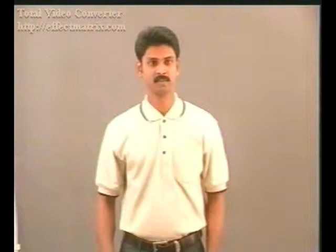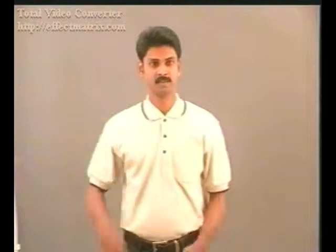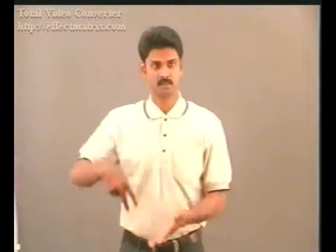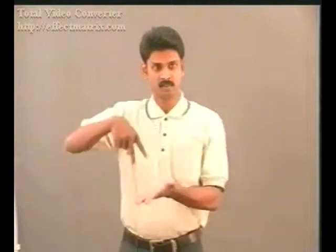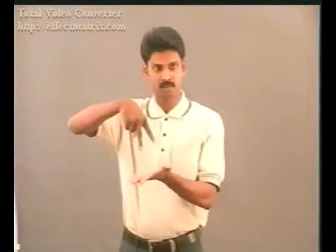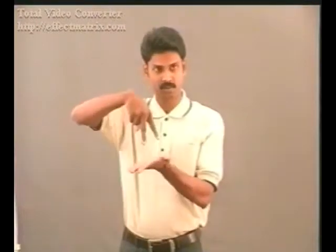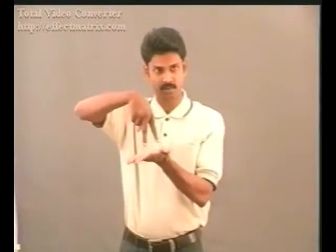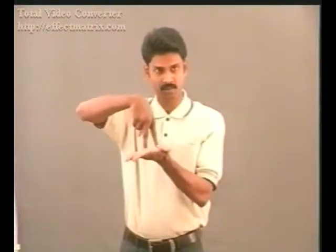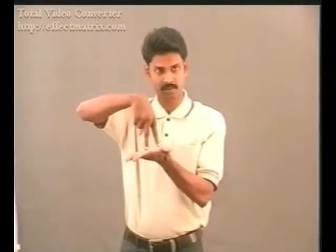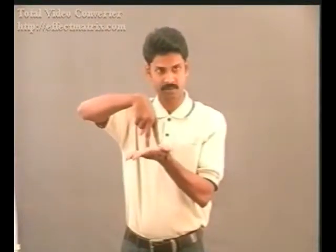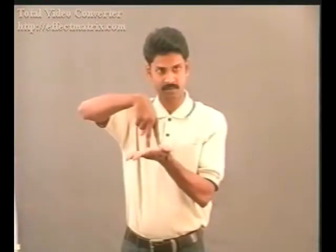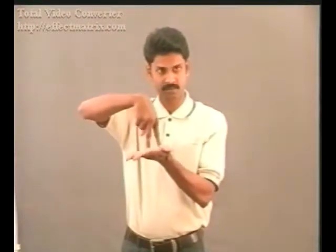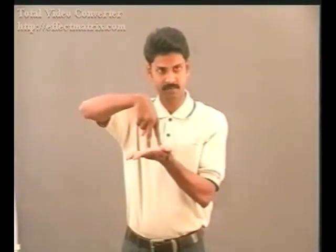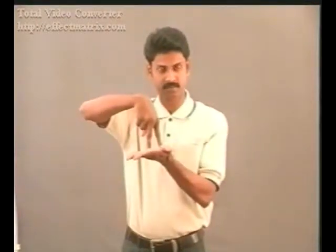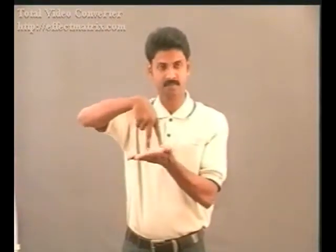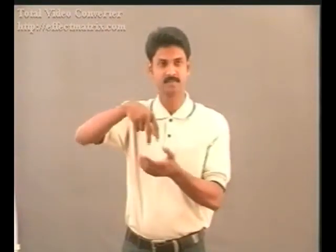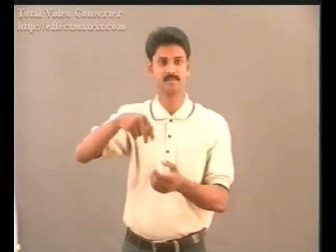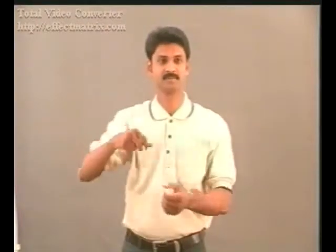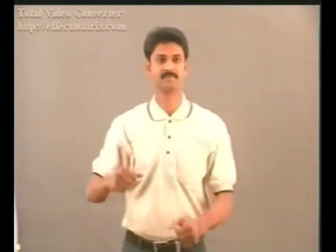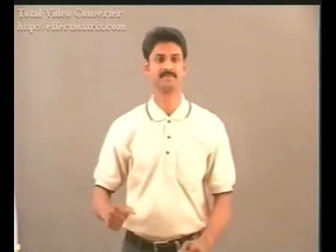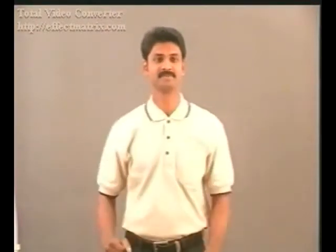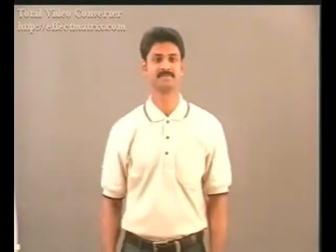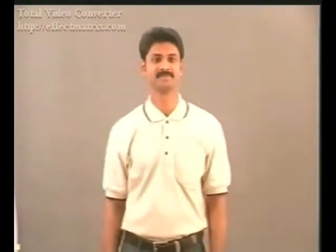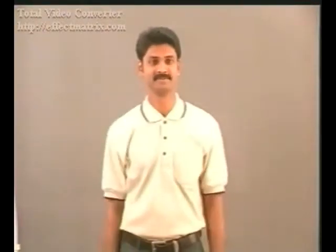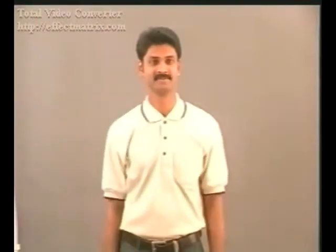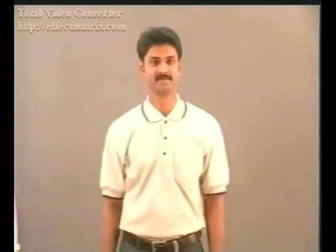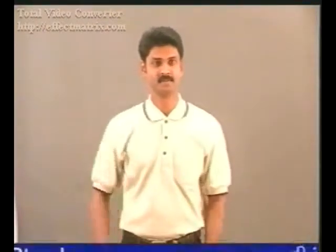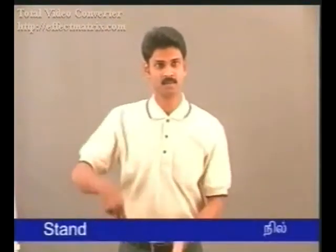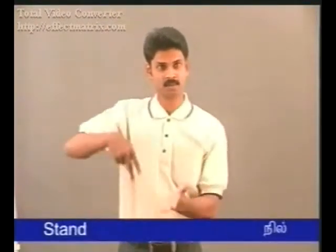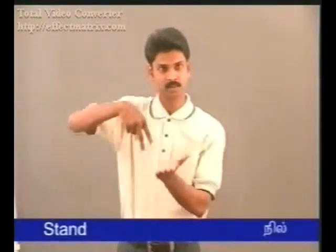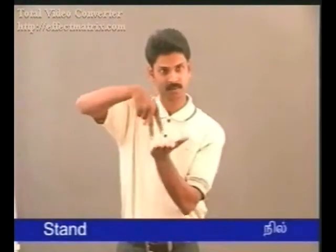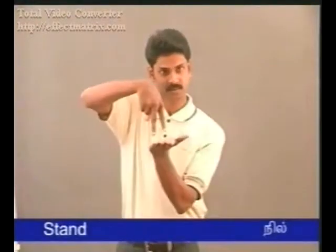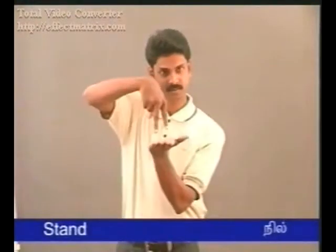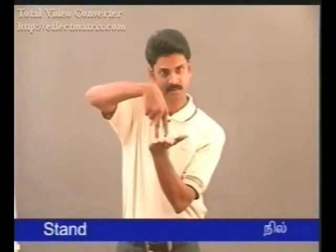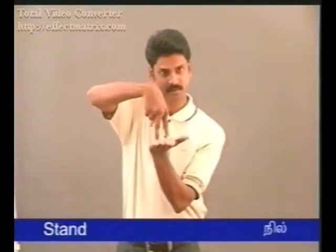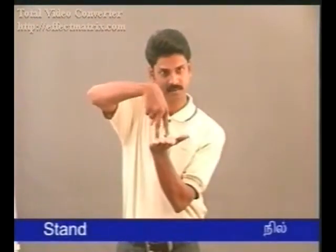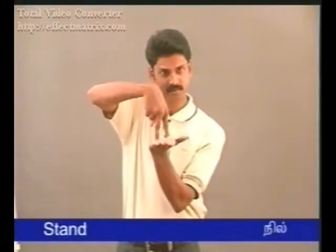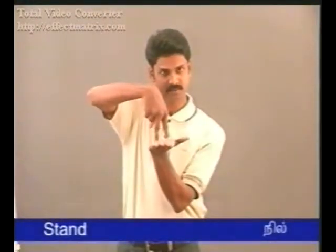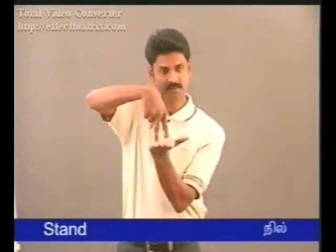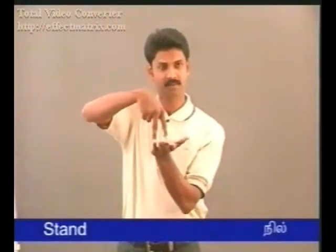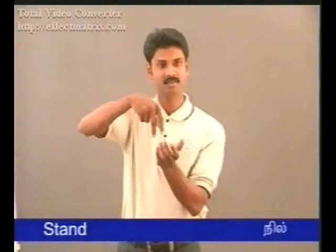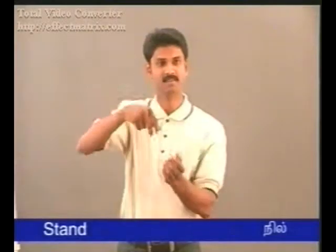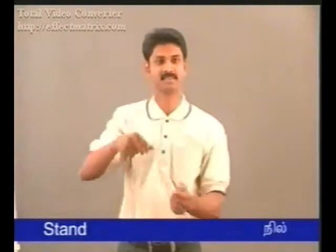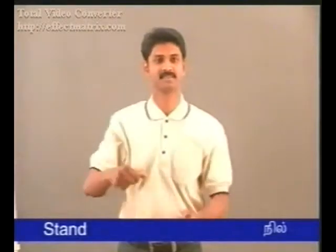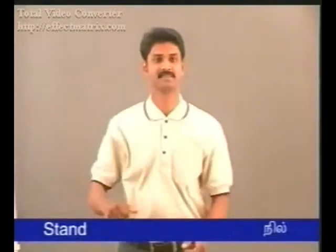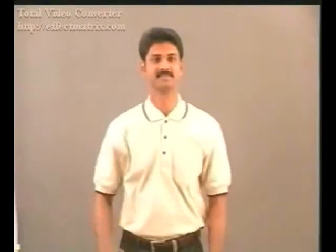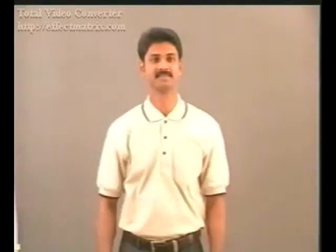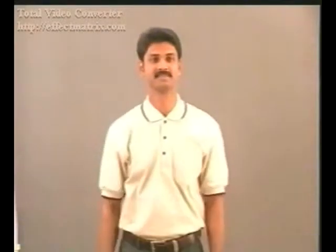stand